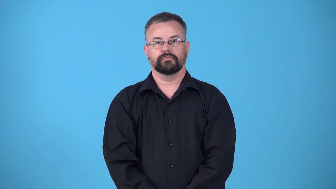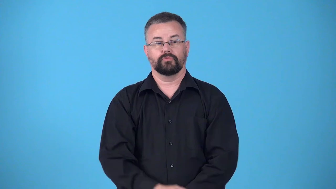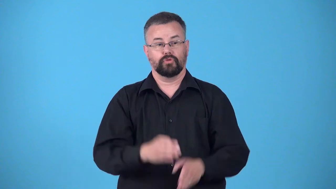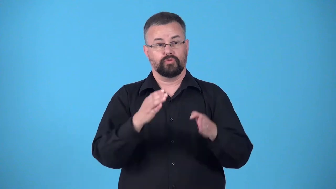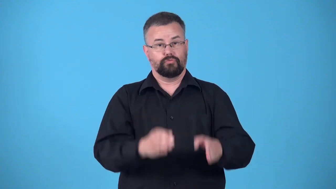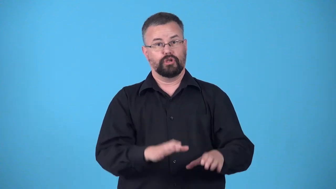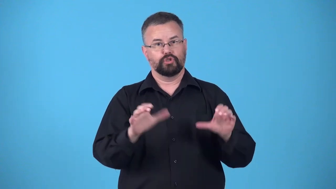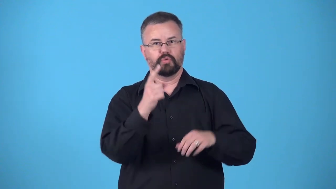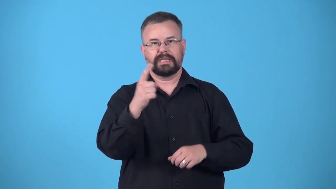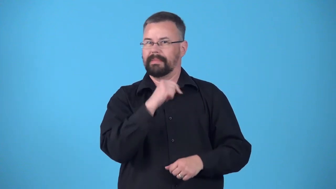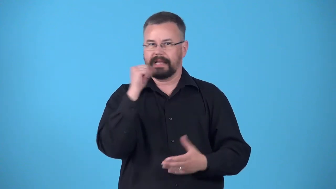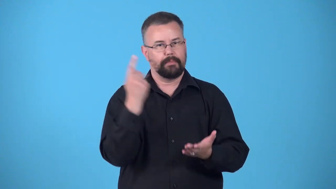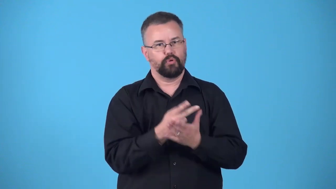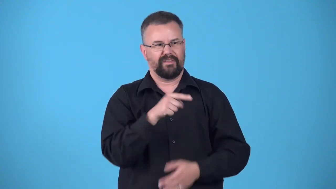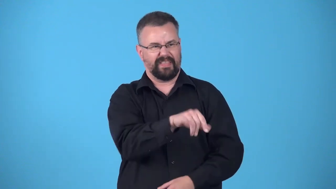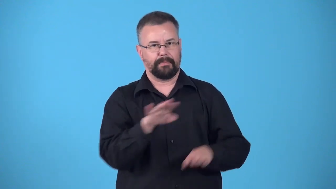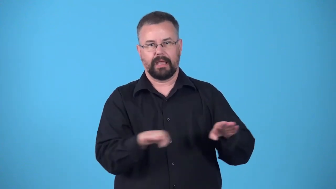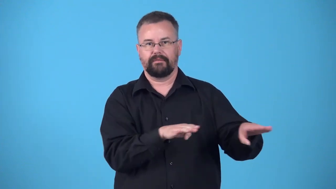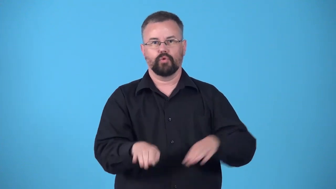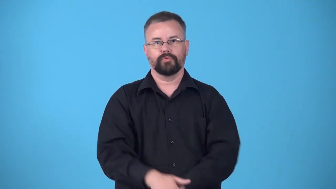crumb